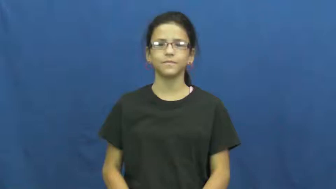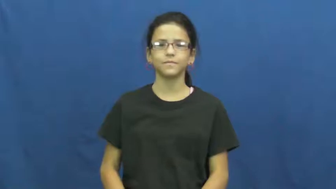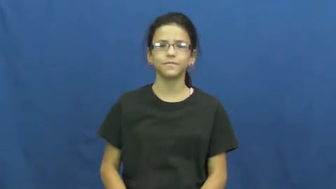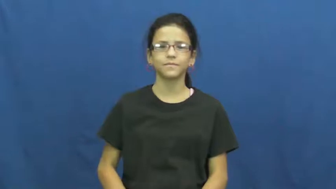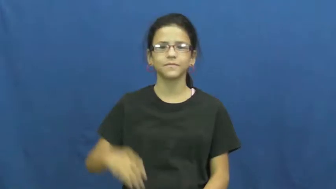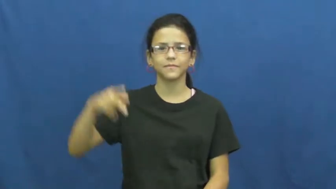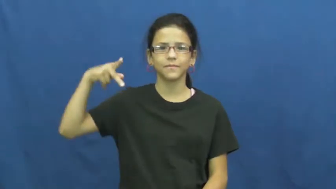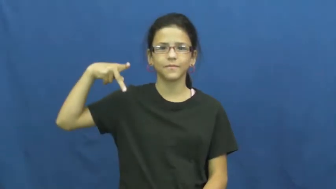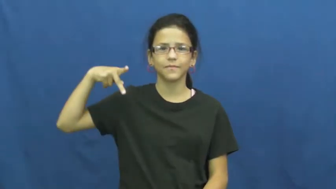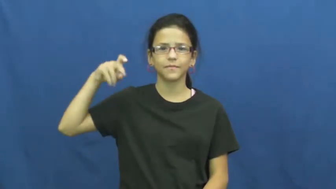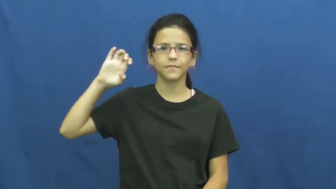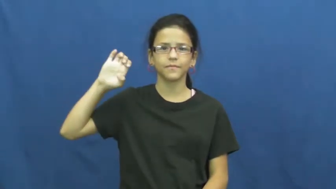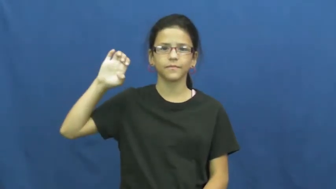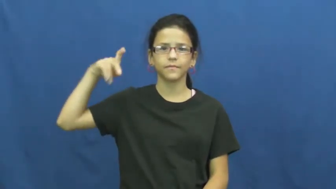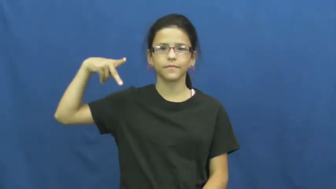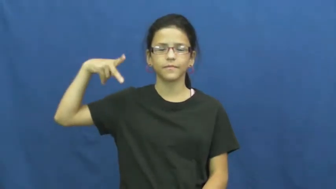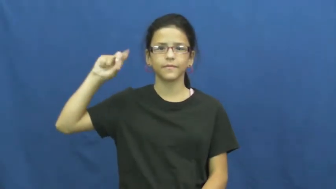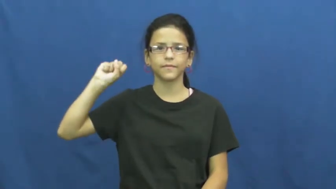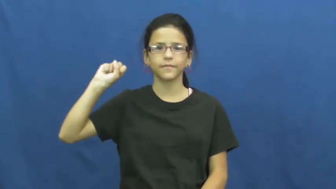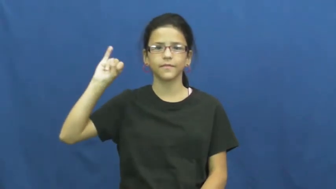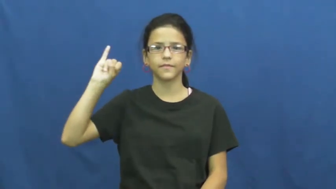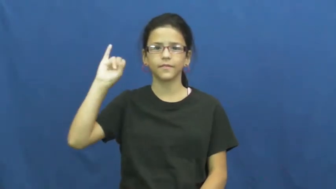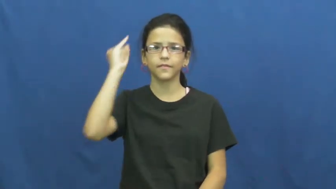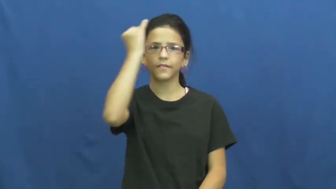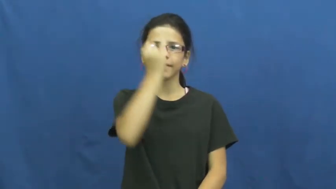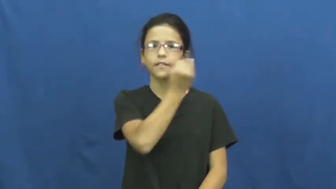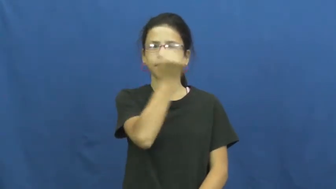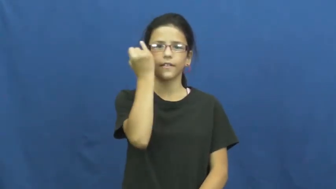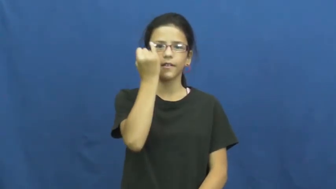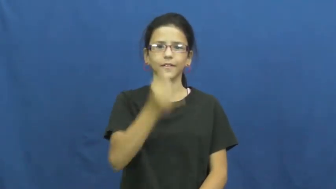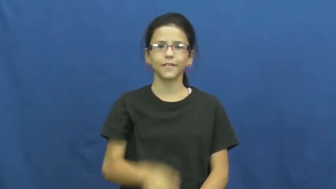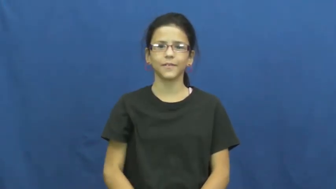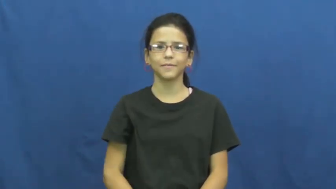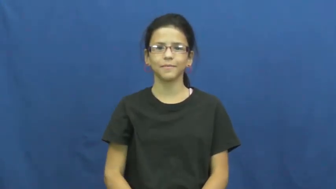pepsi